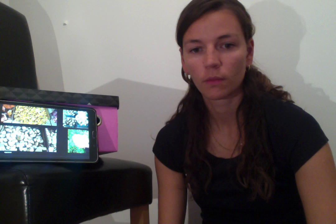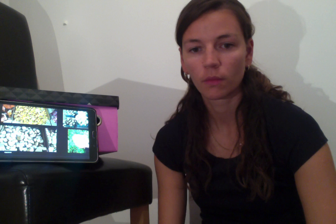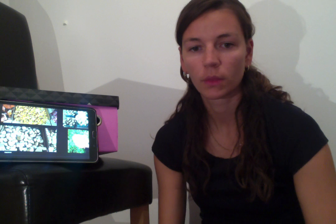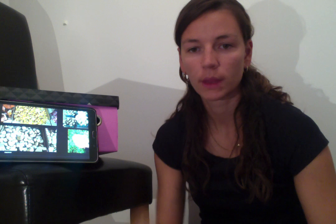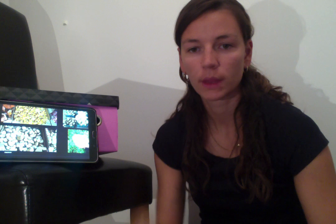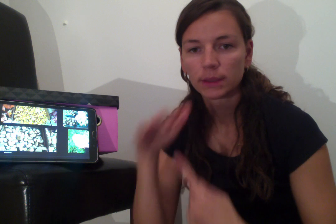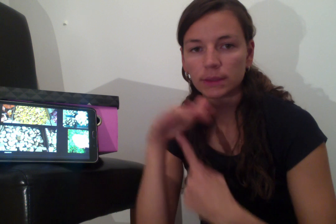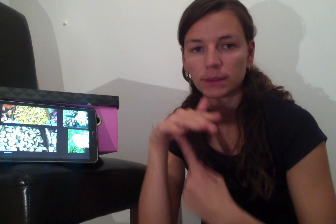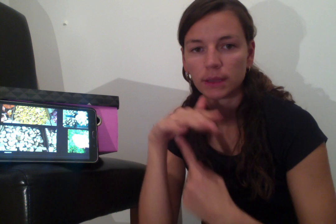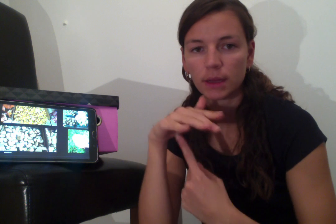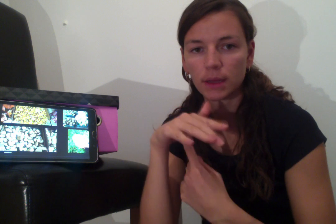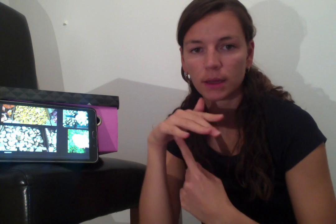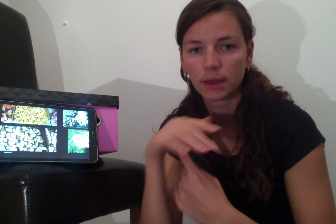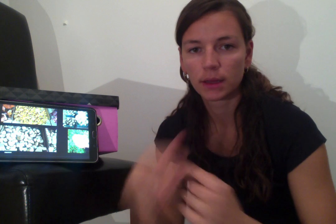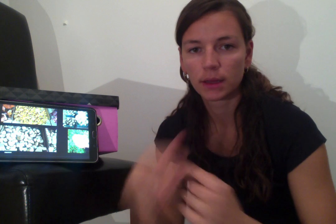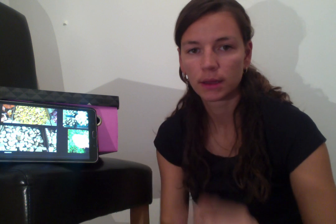mushroom